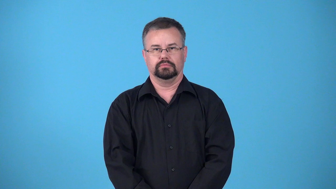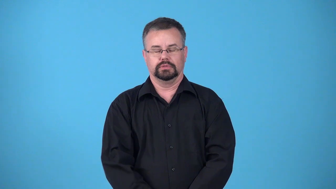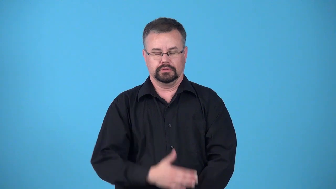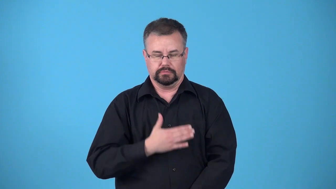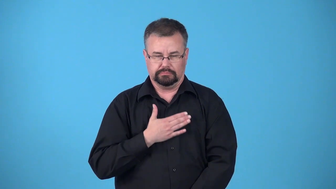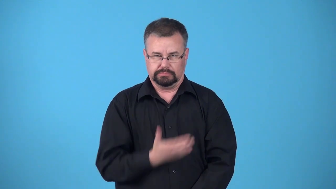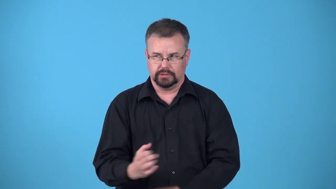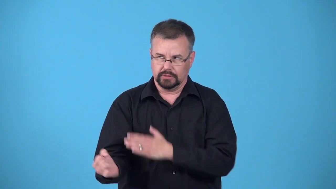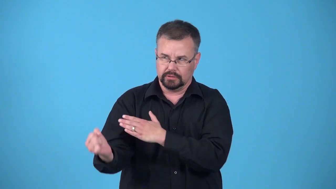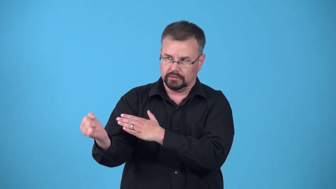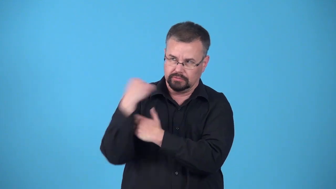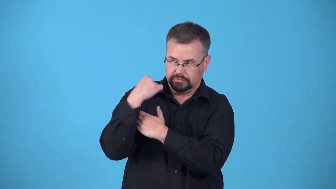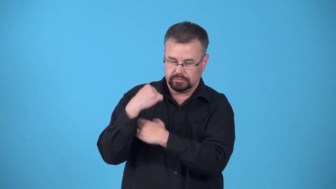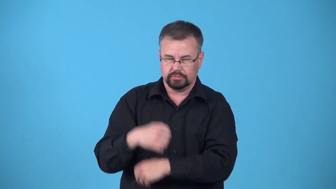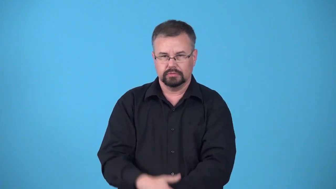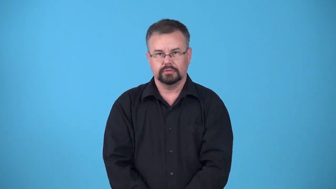say uncle